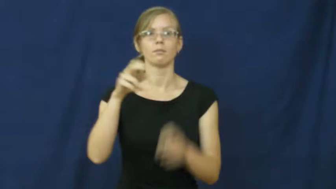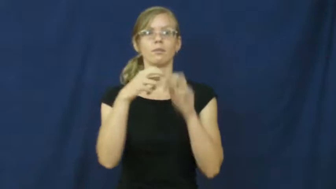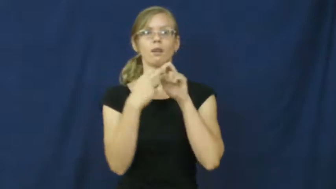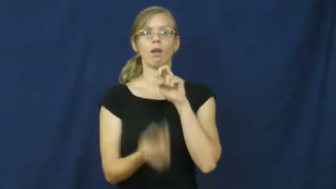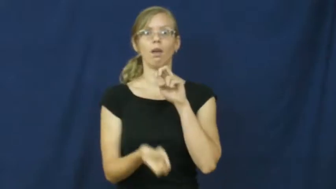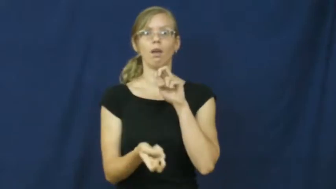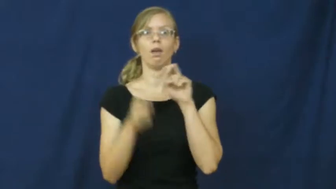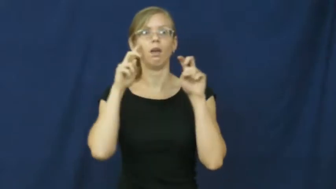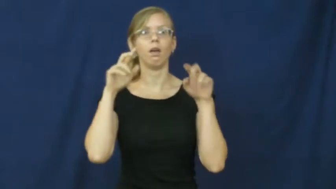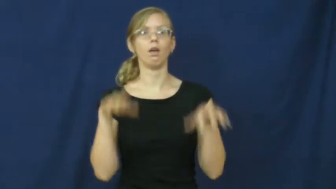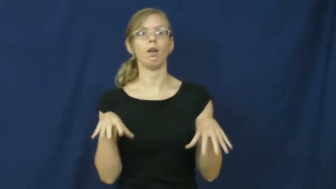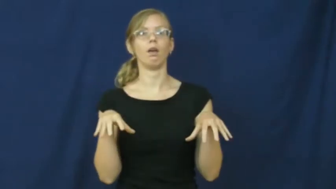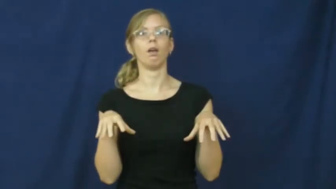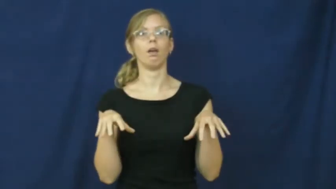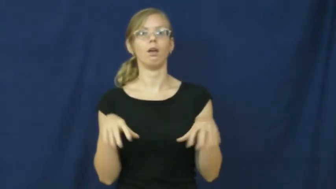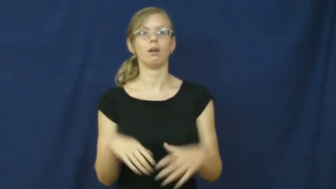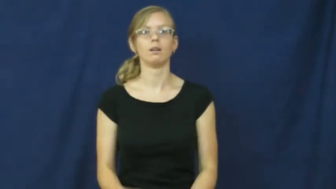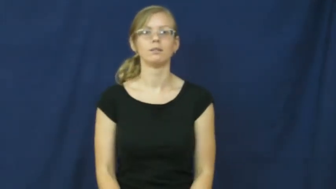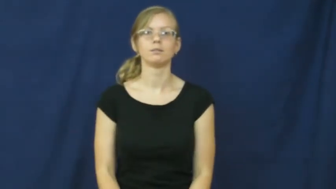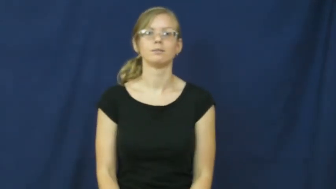take breath away